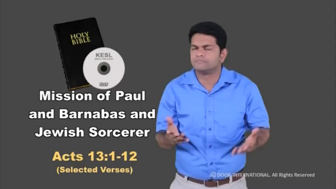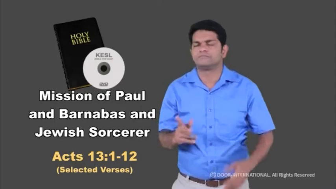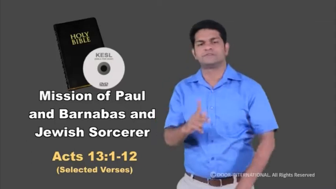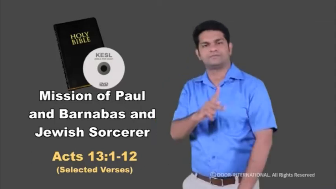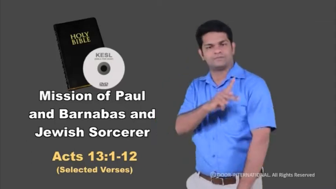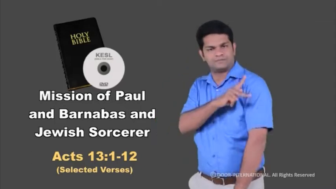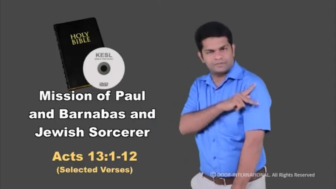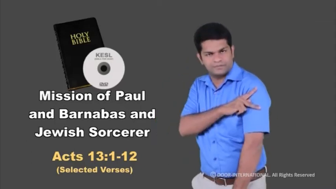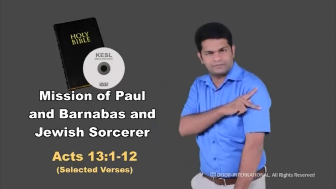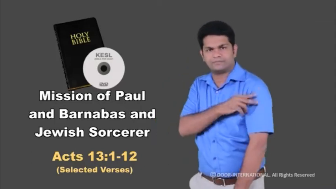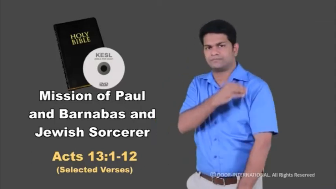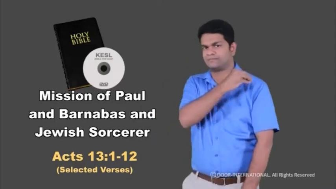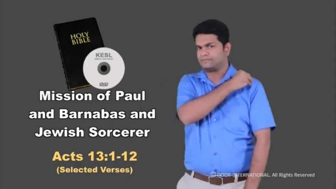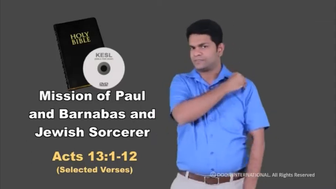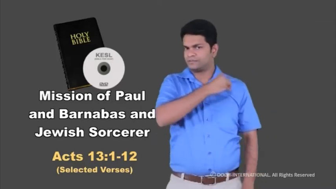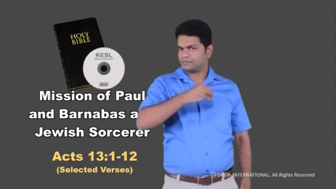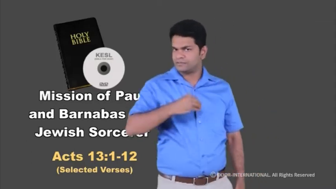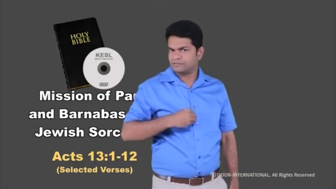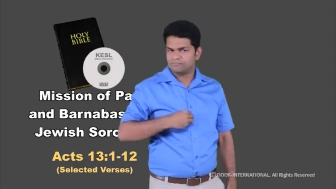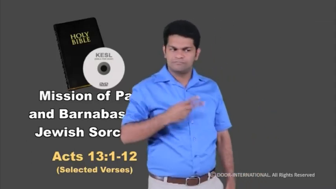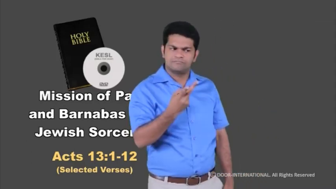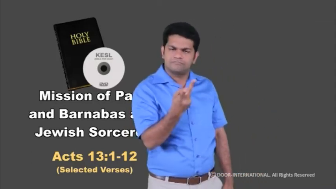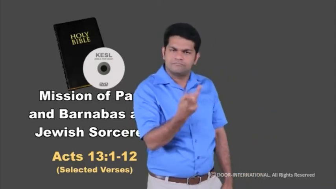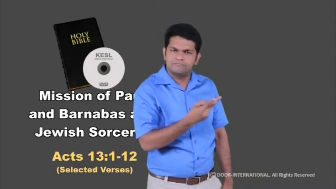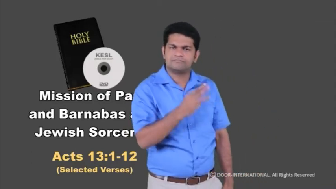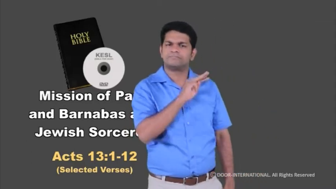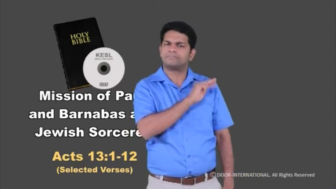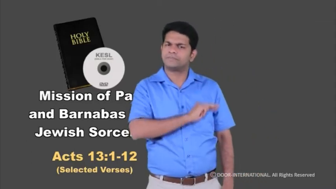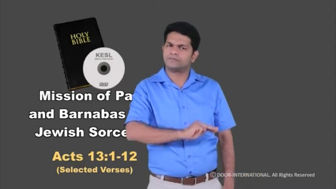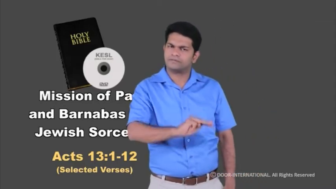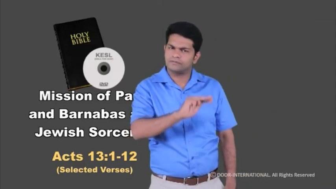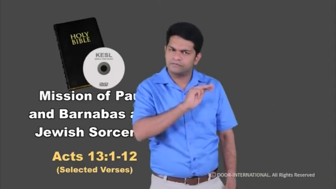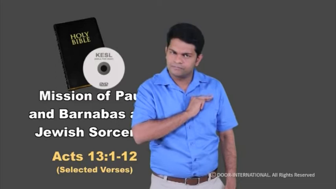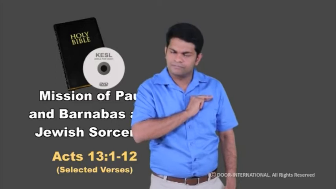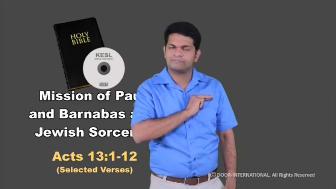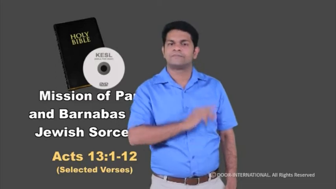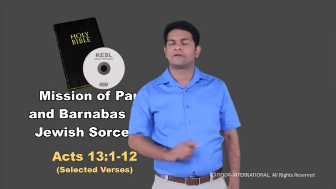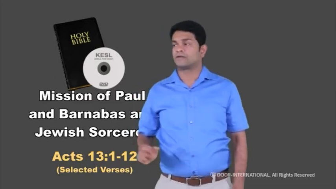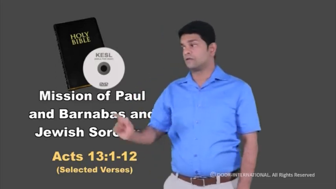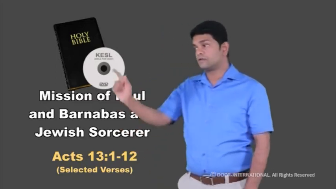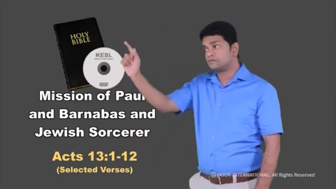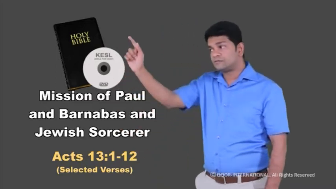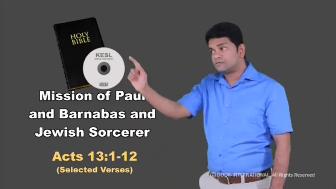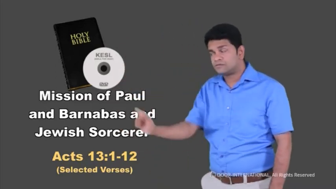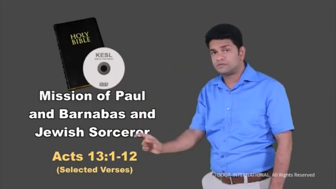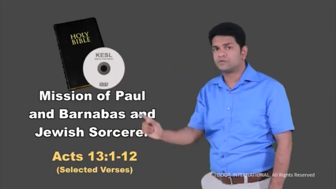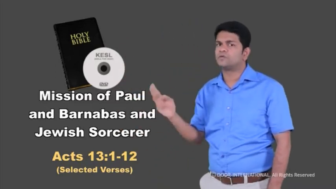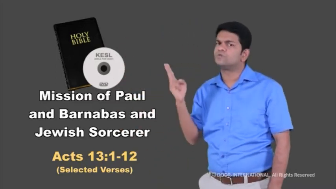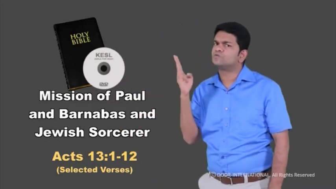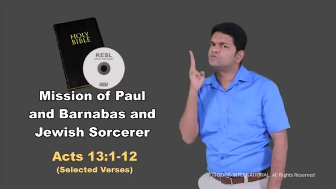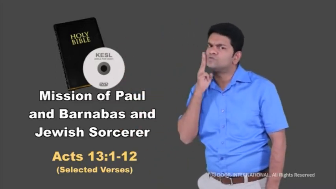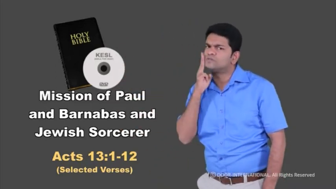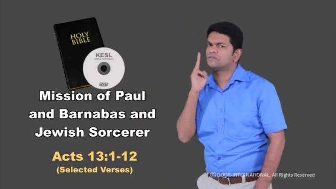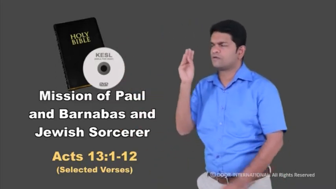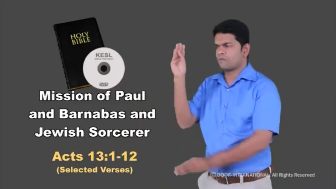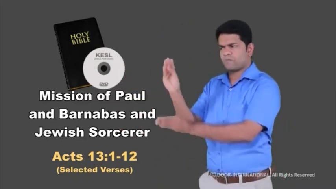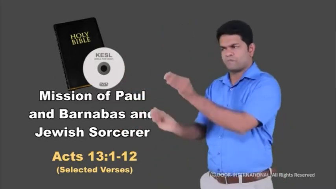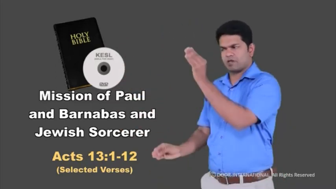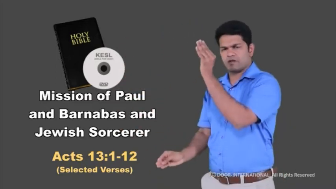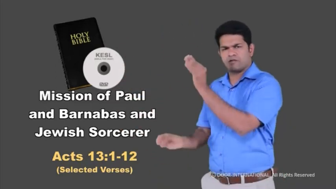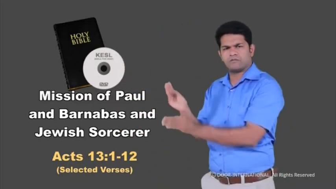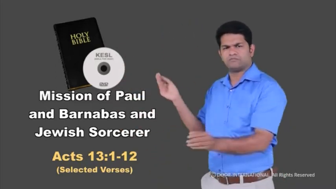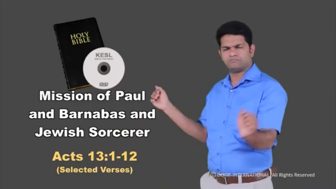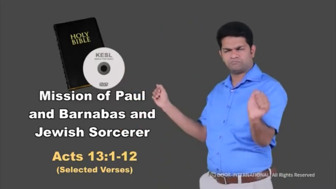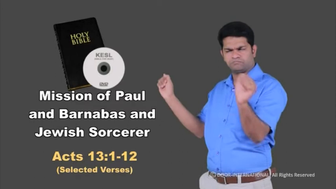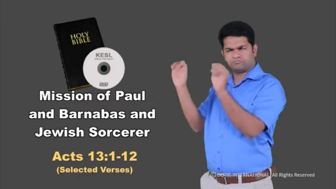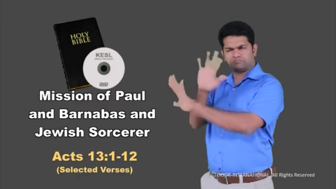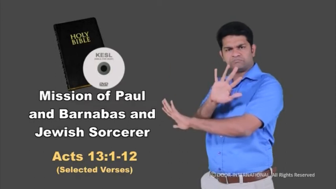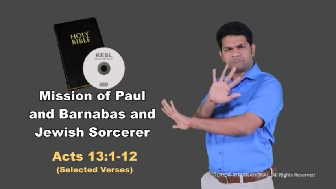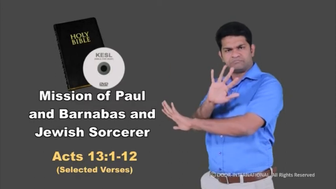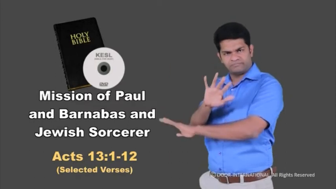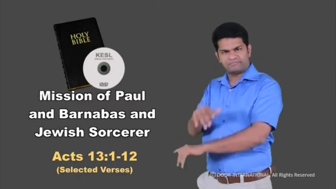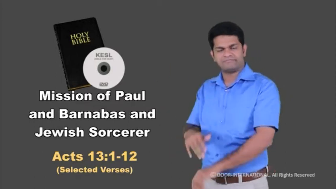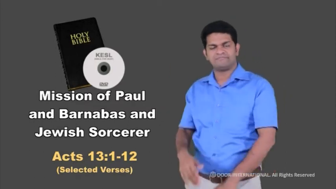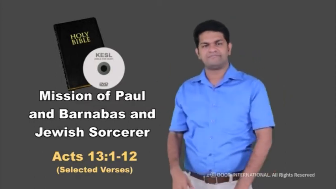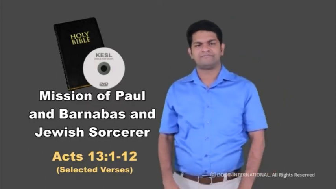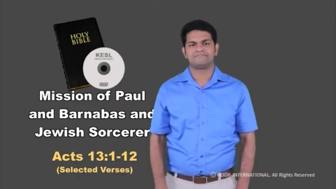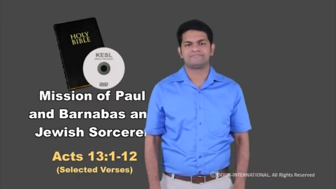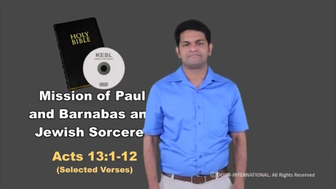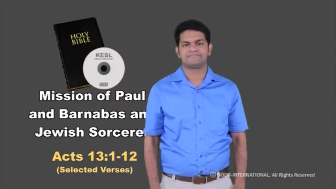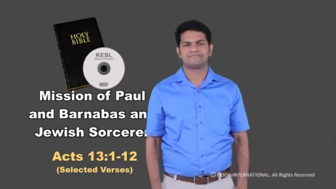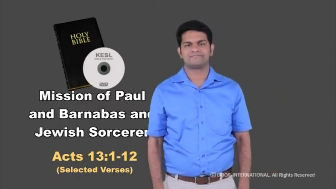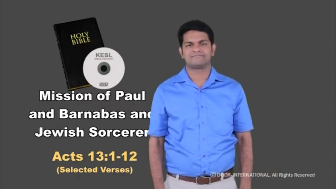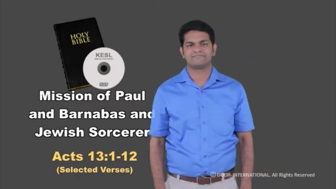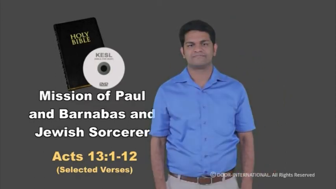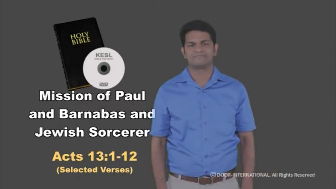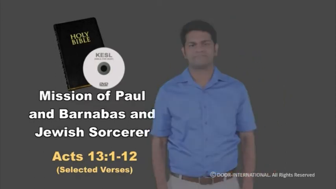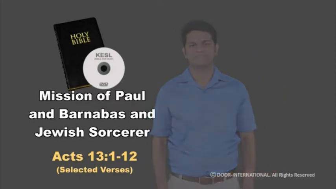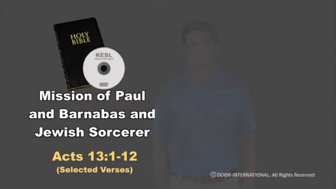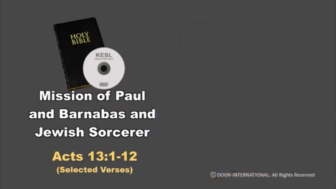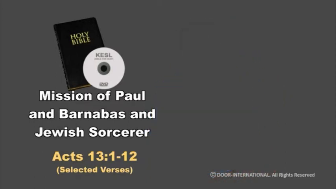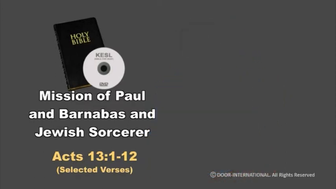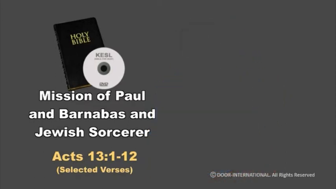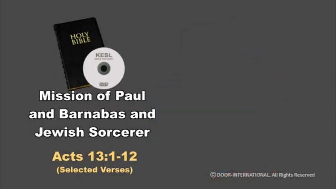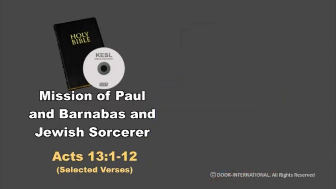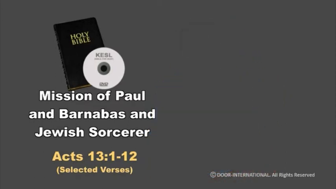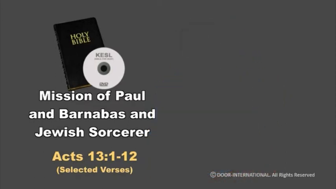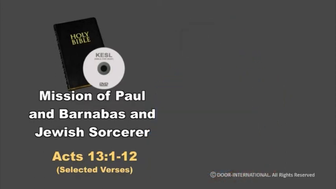Mission of Paul and Barnabas and a Jewish Sorcerer